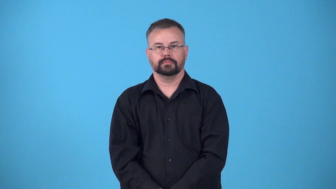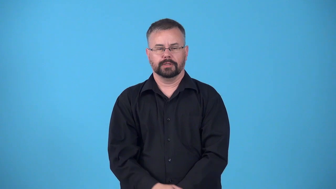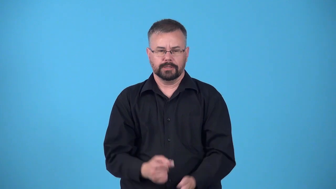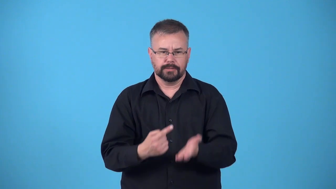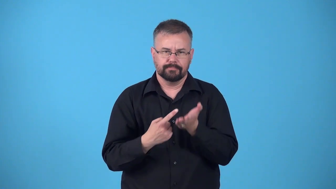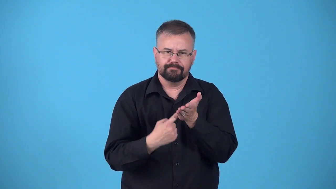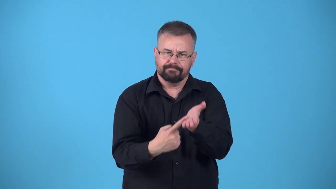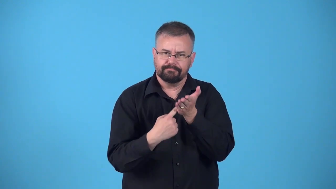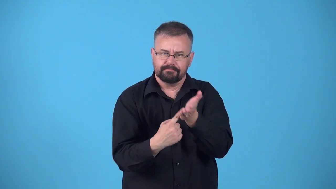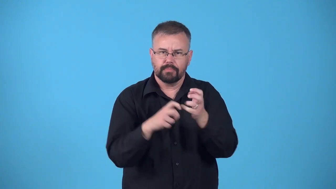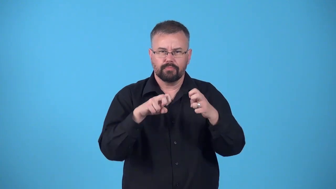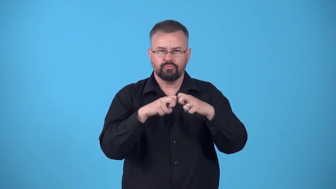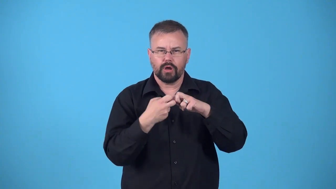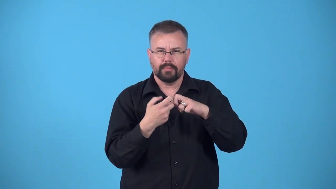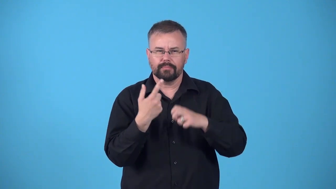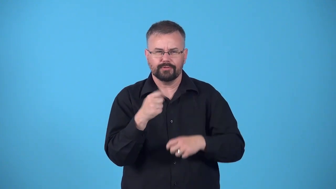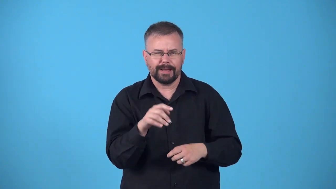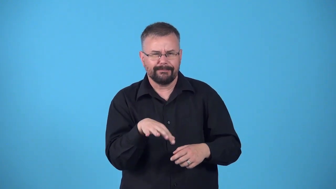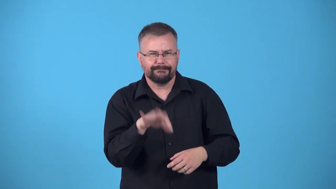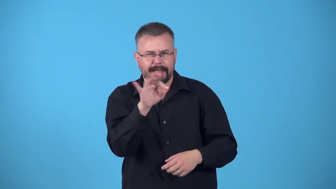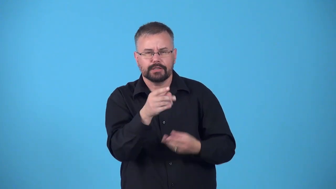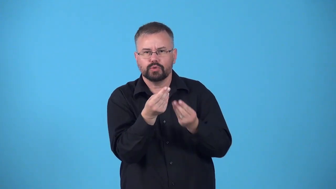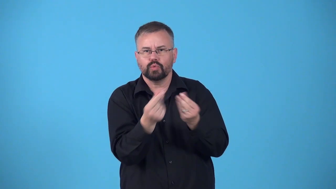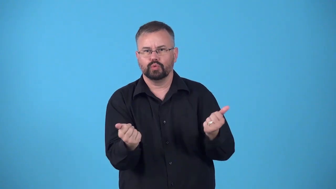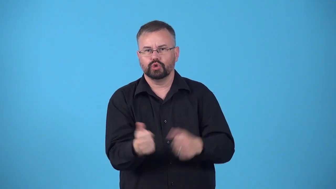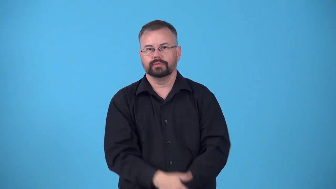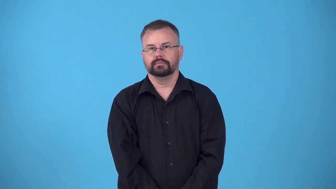talk out-resolve